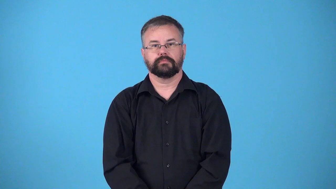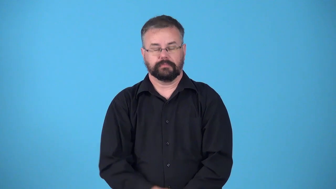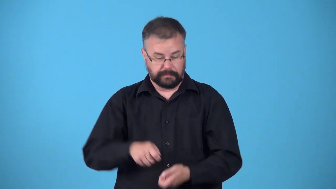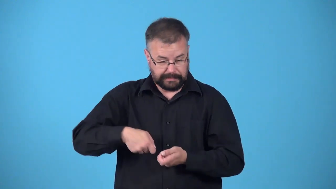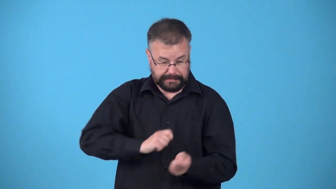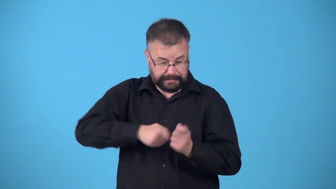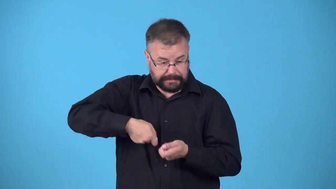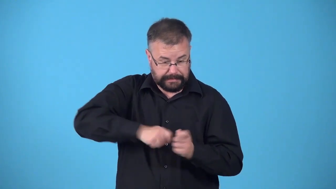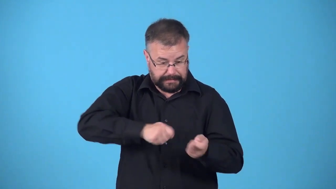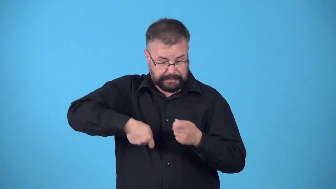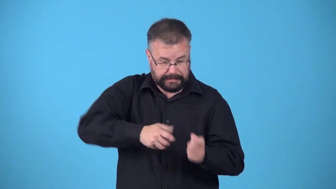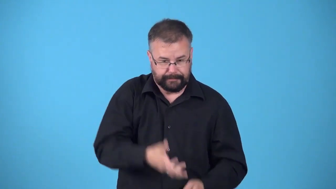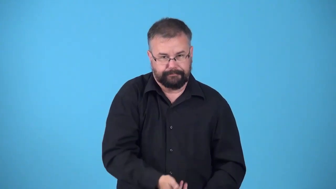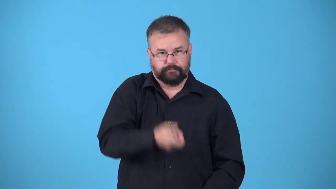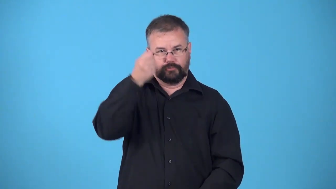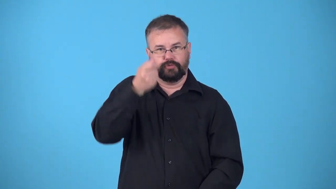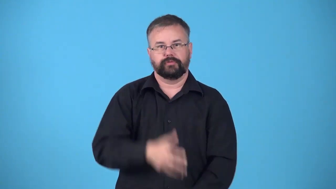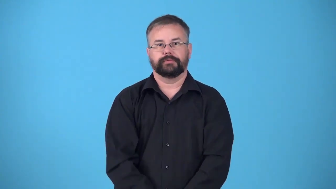dig out